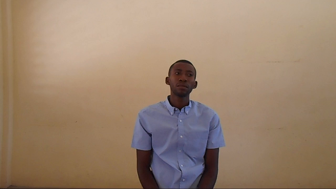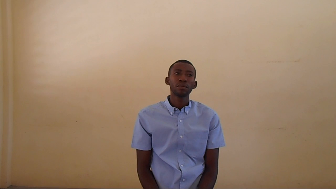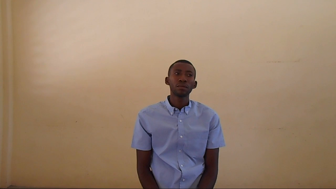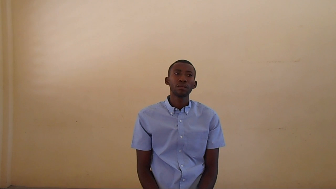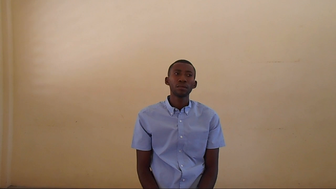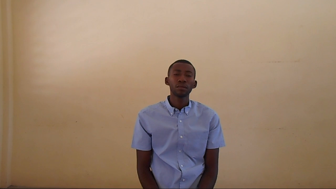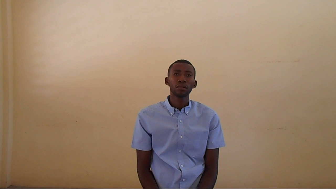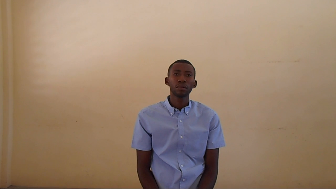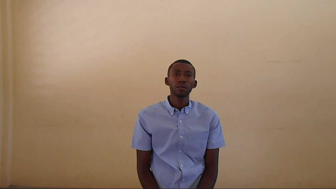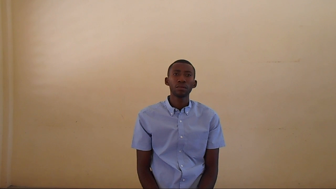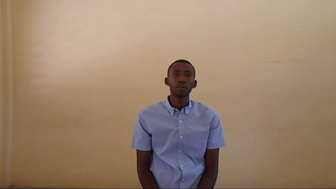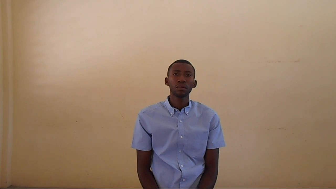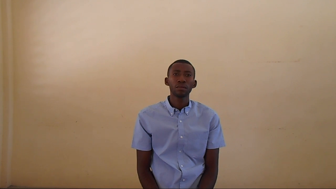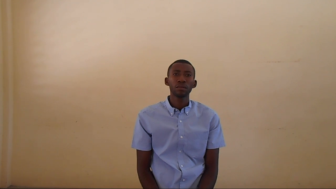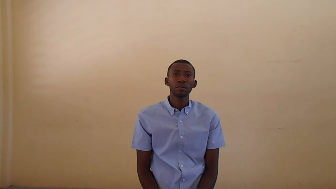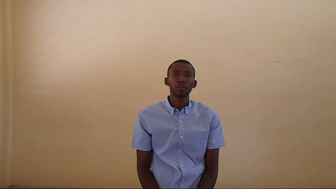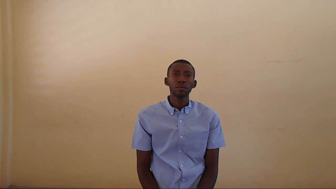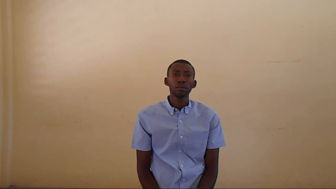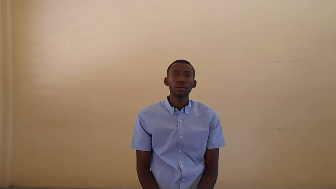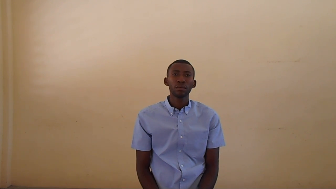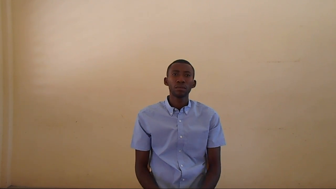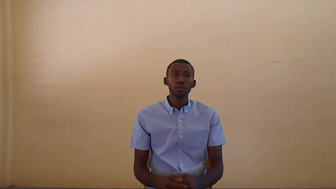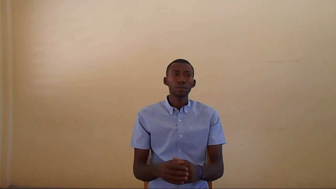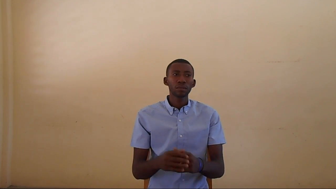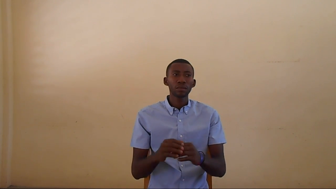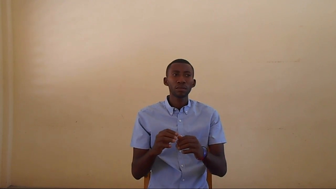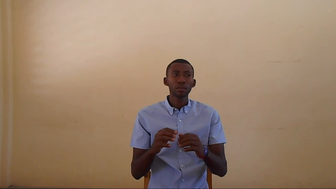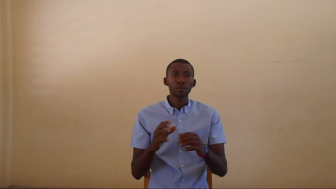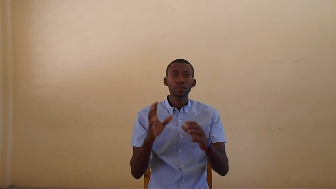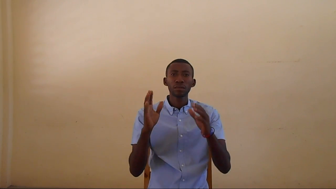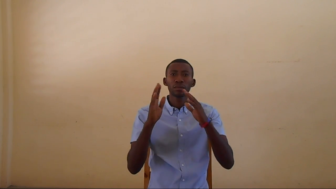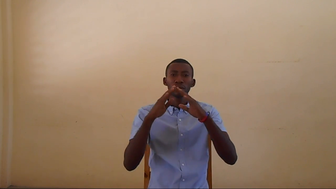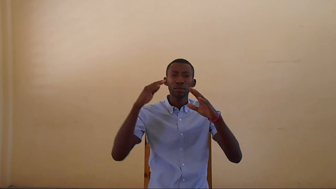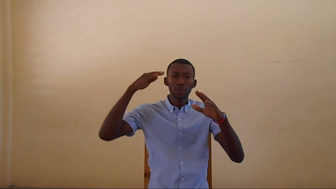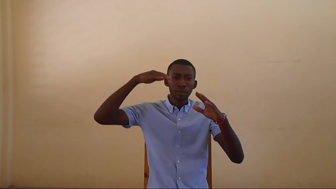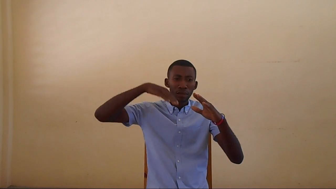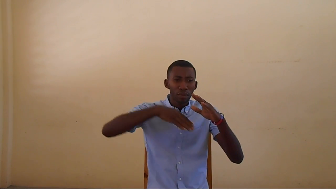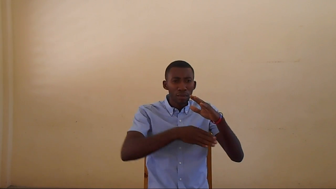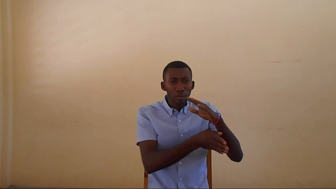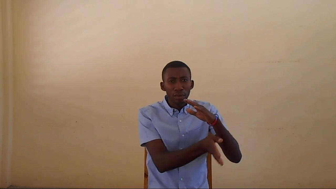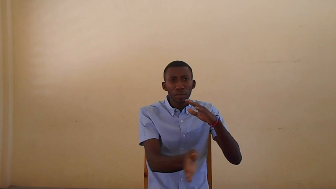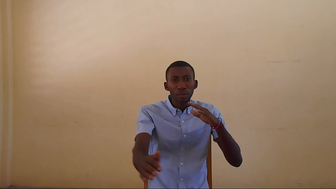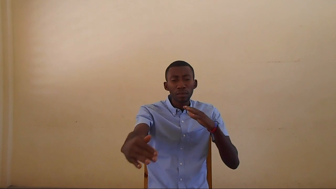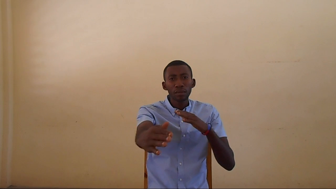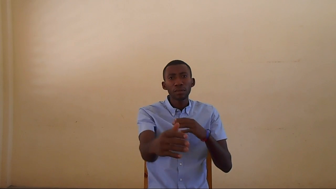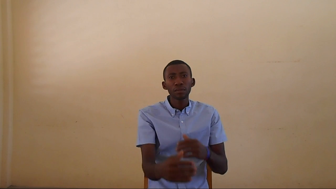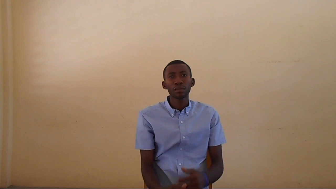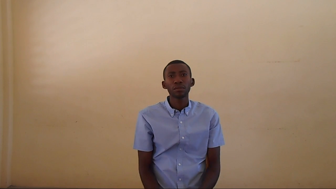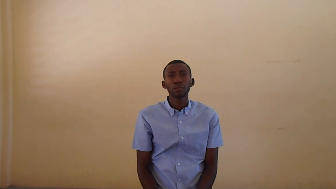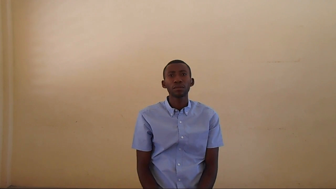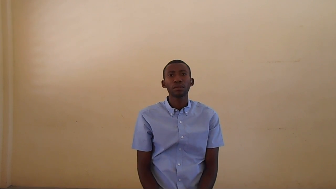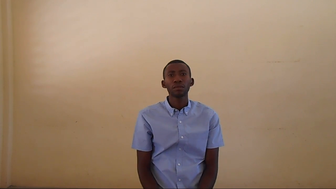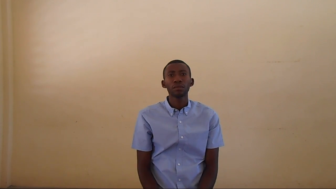cave